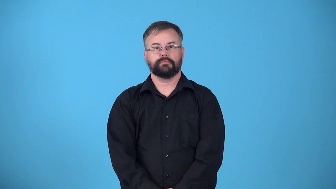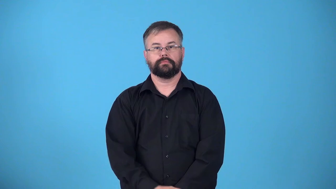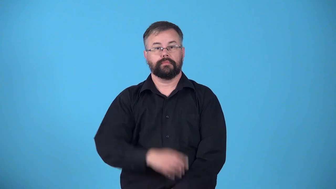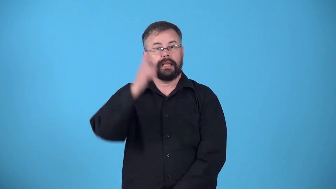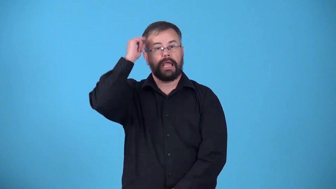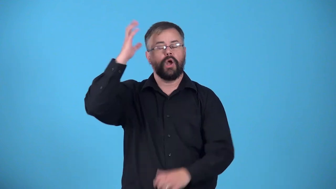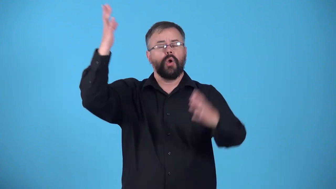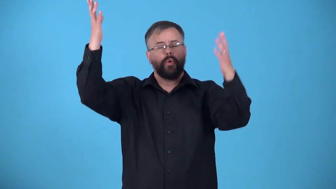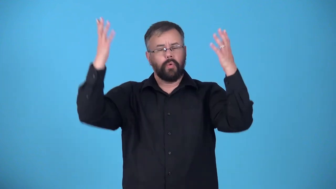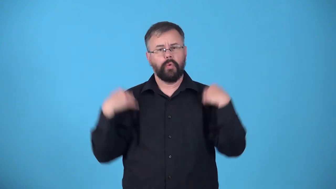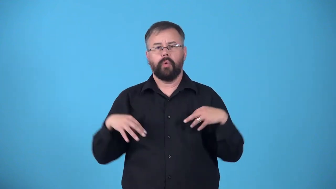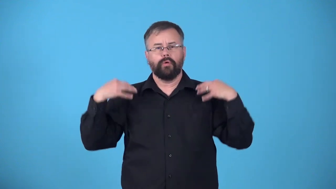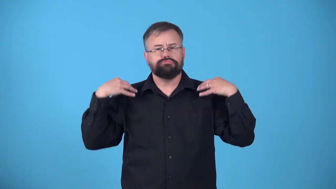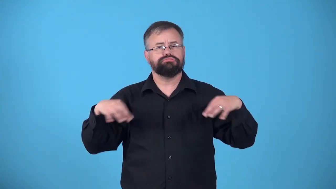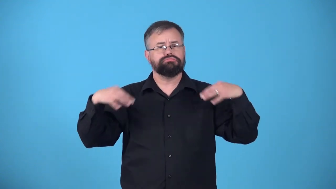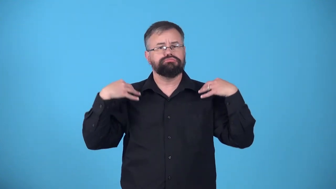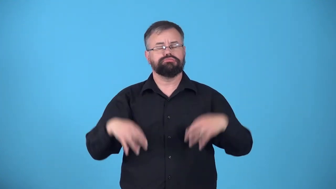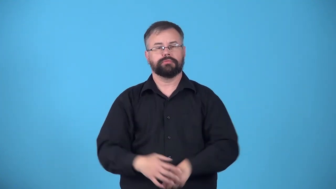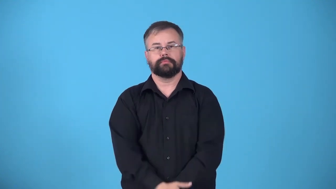hang-hair